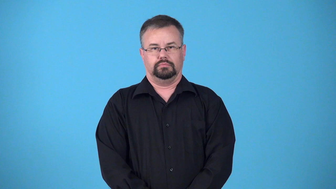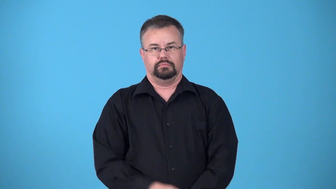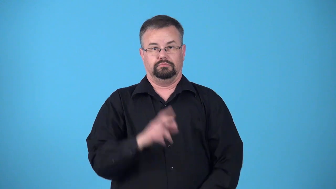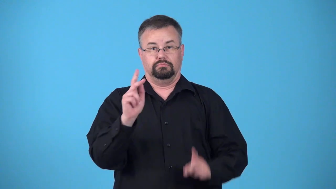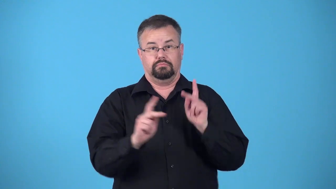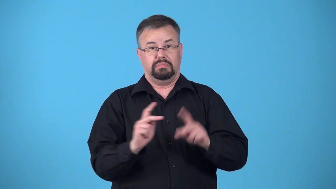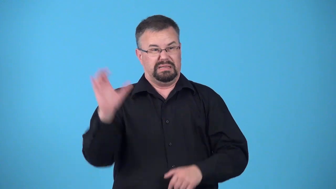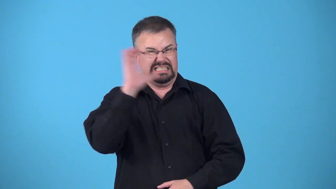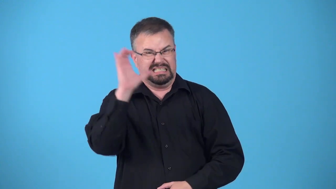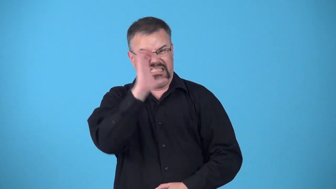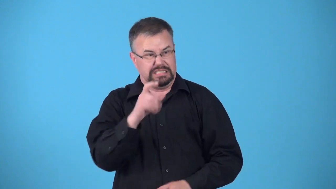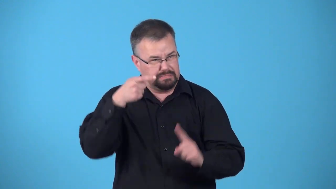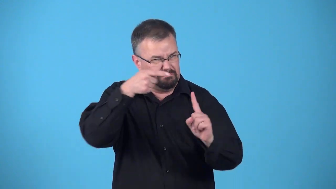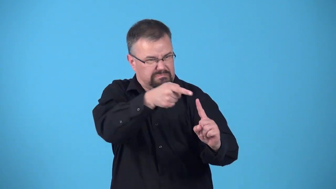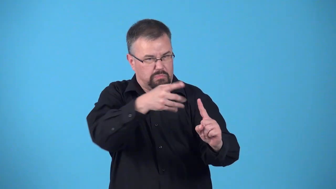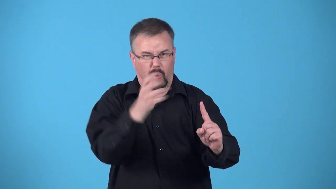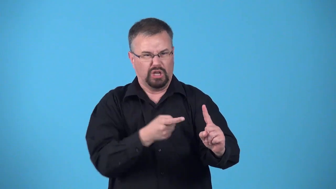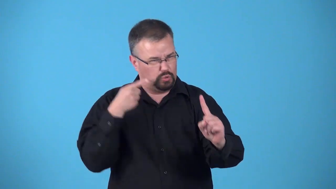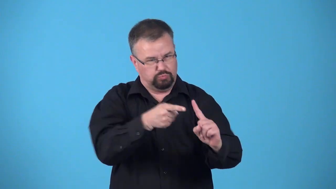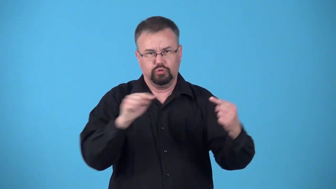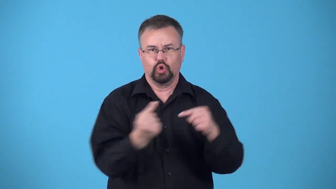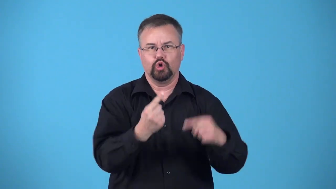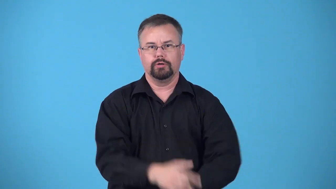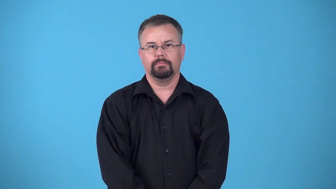marked man